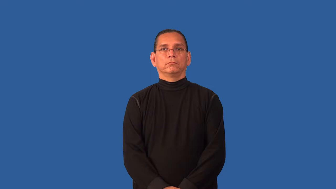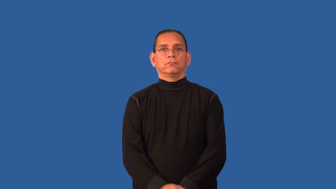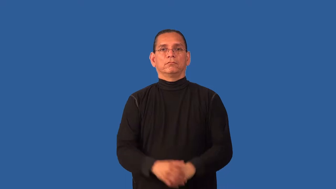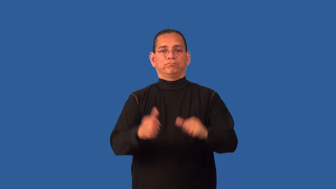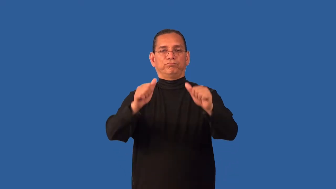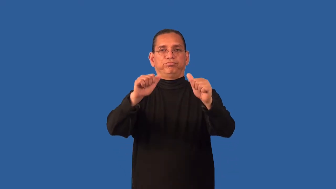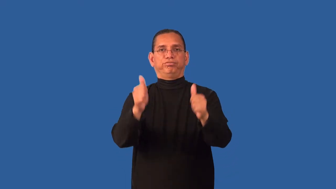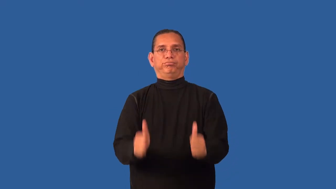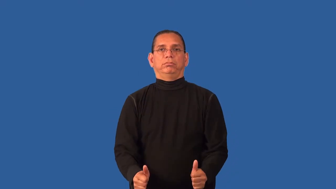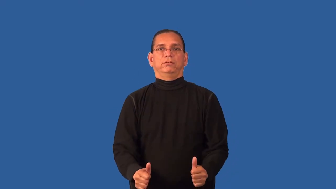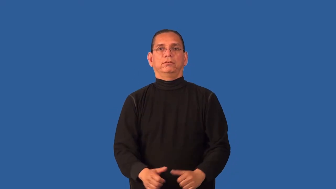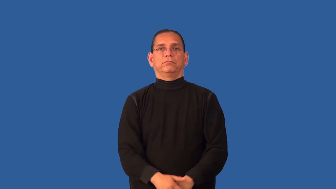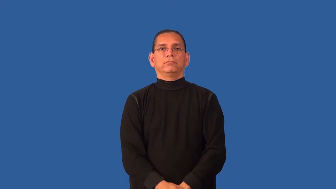degenerate-verb